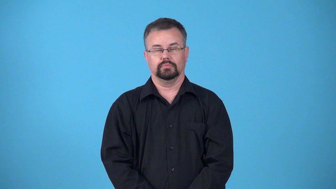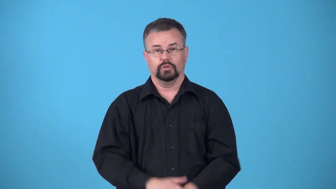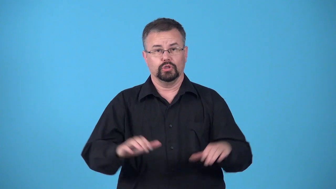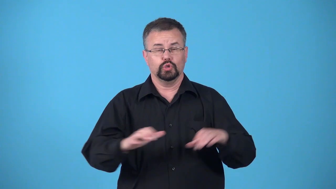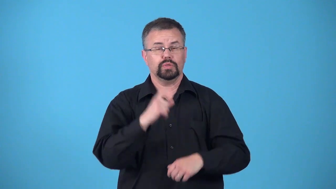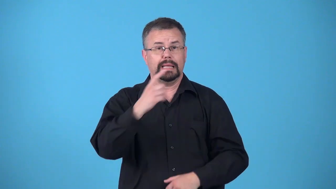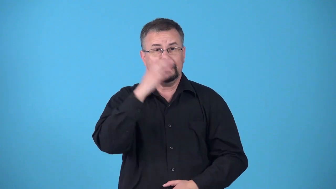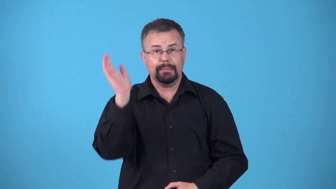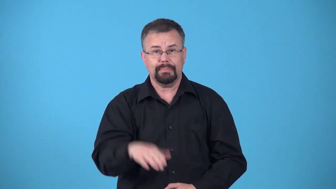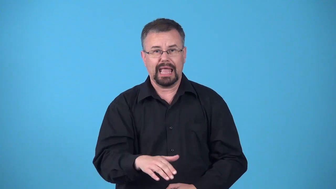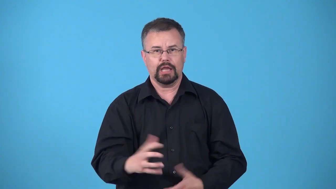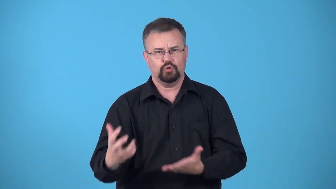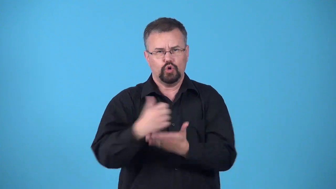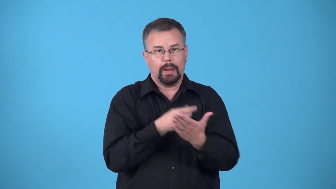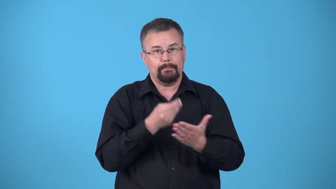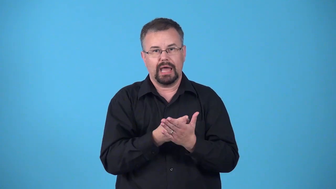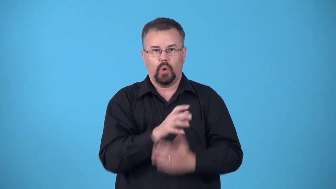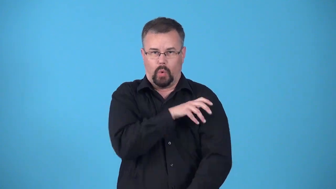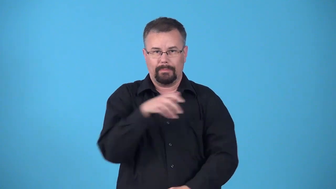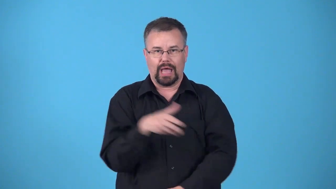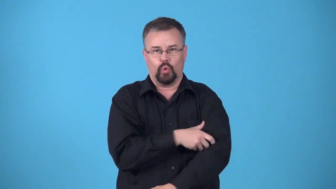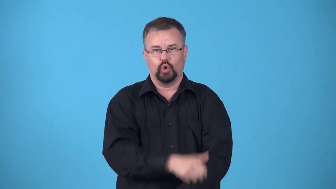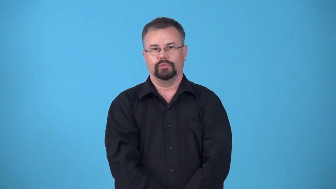sell your soul